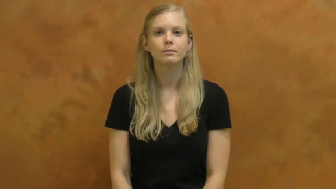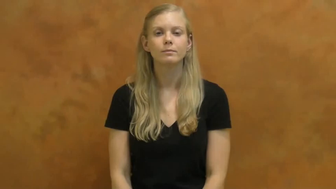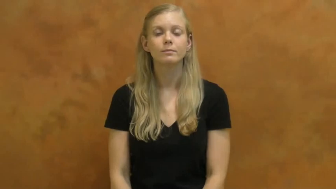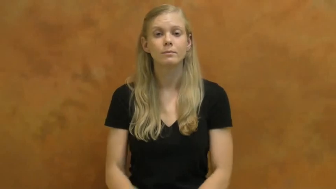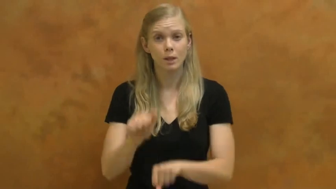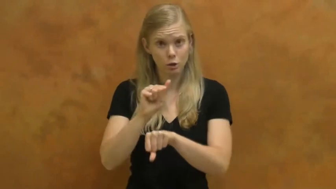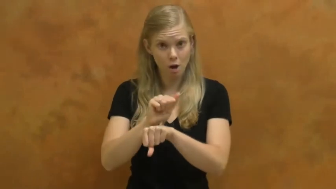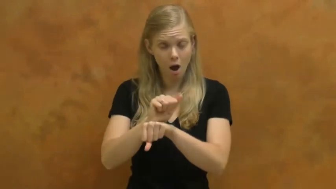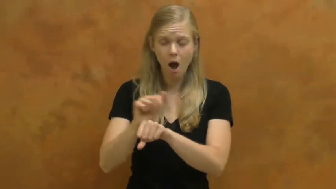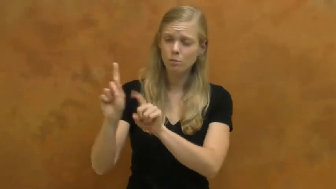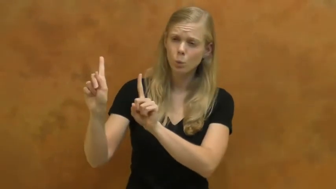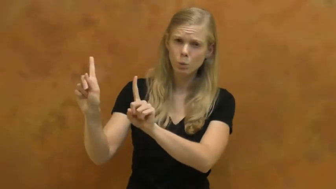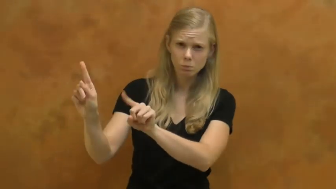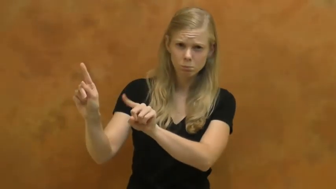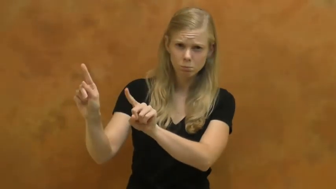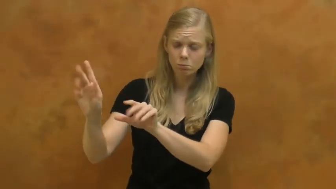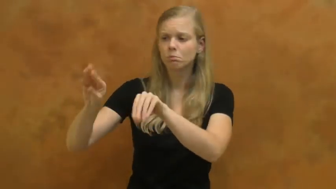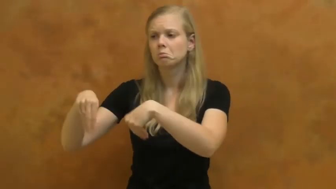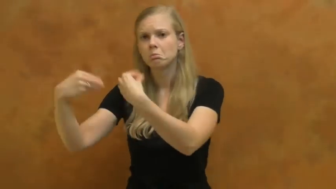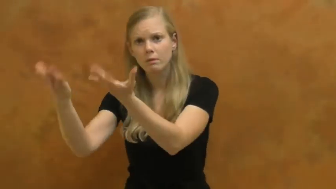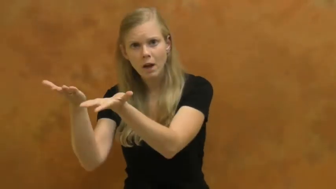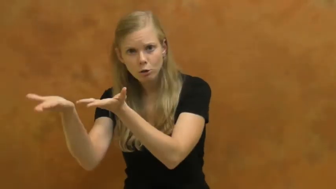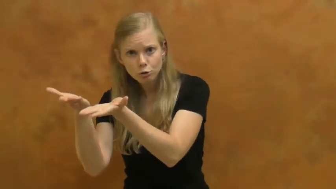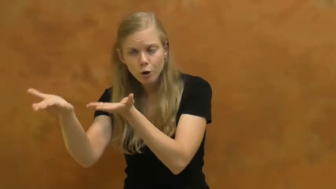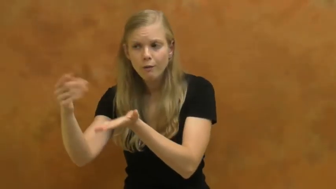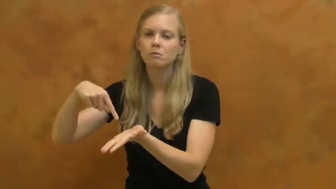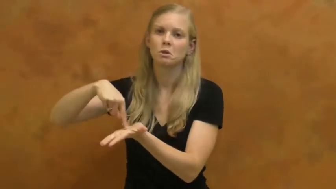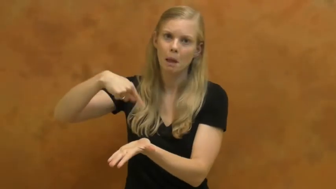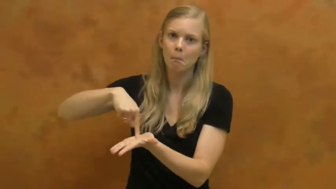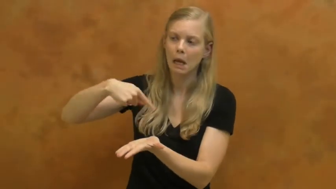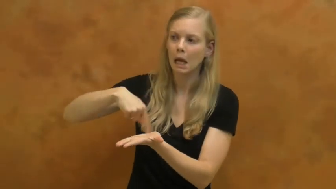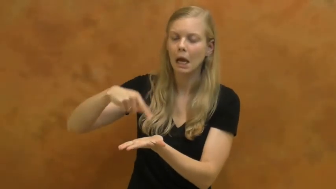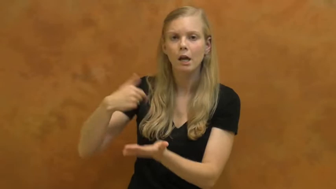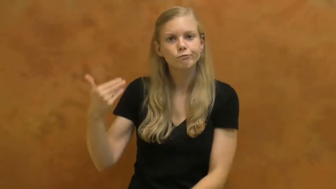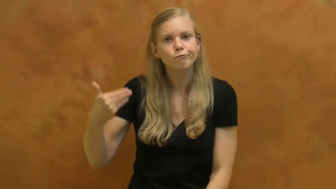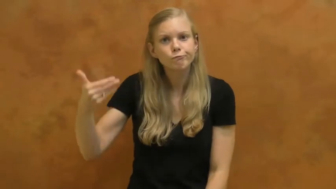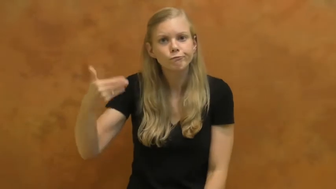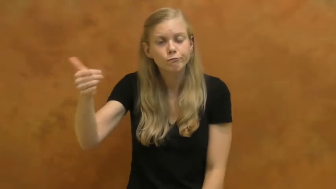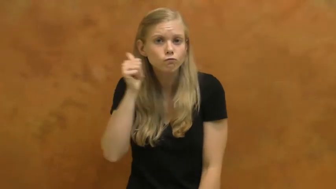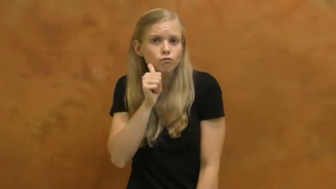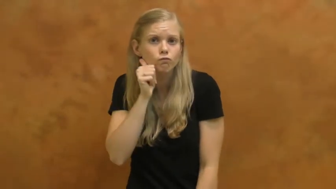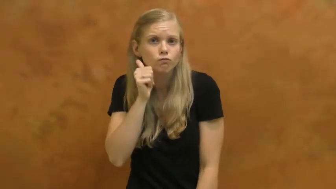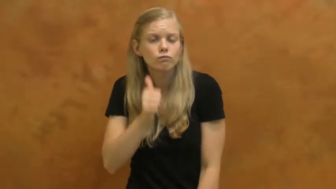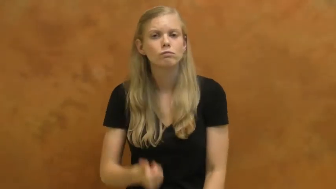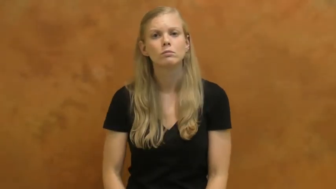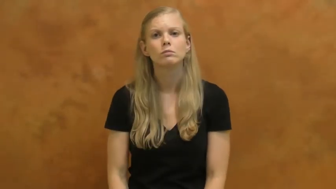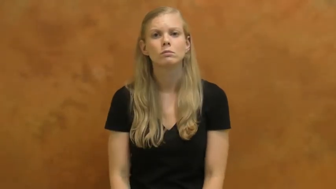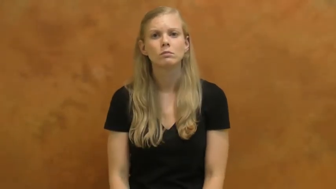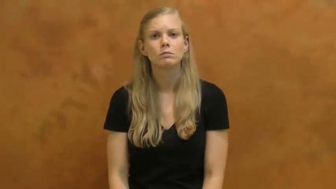employment